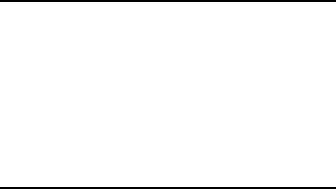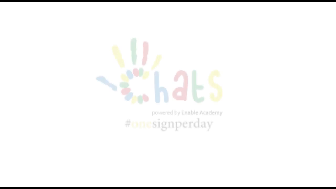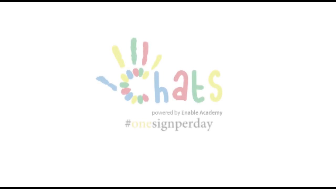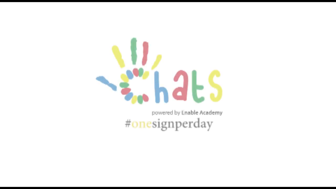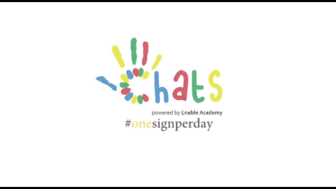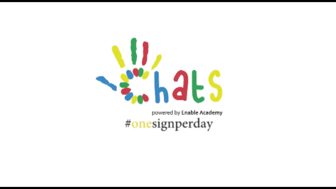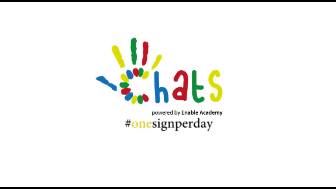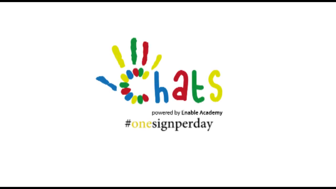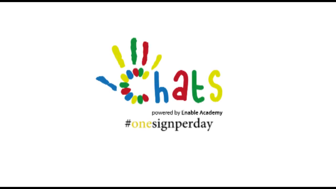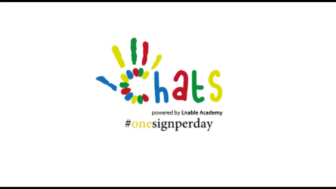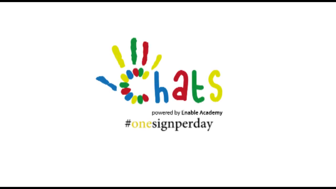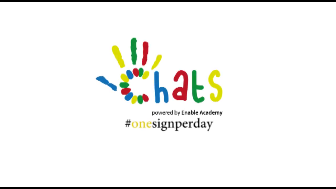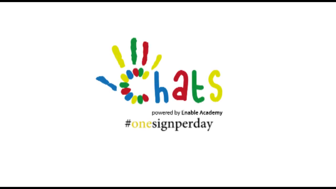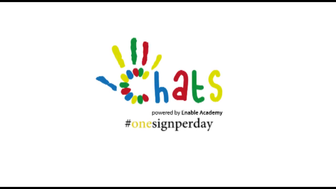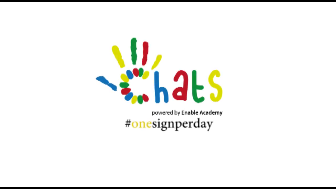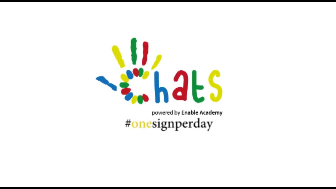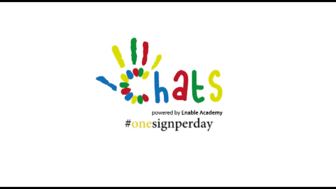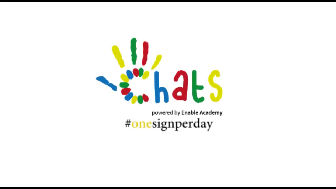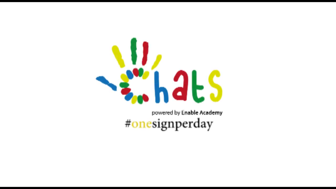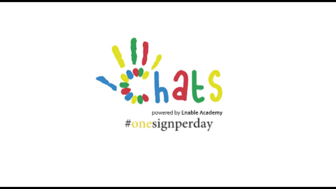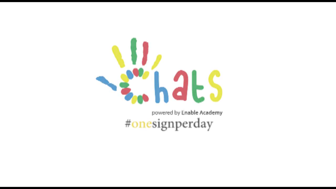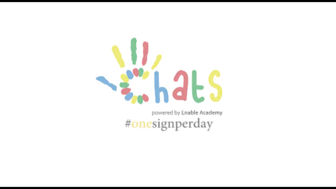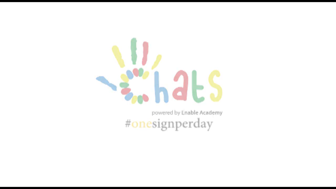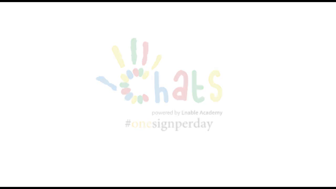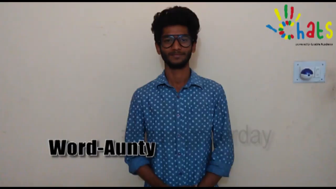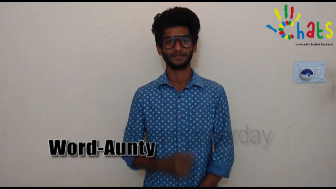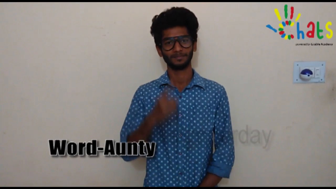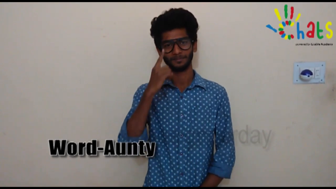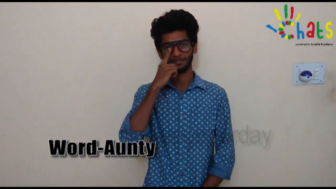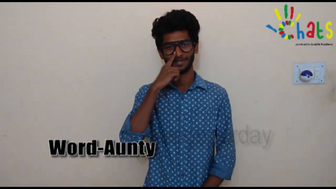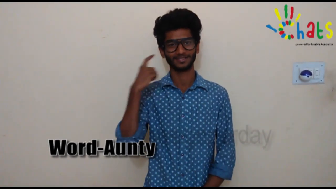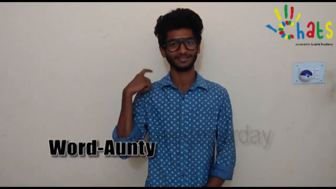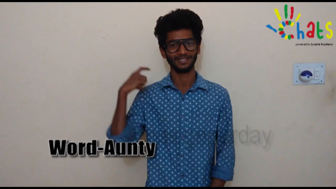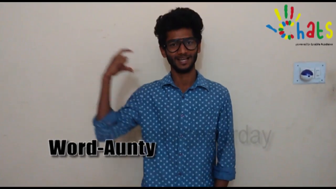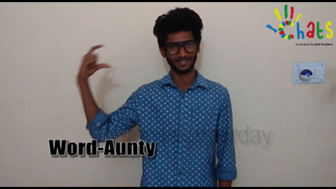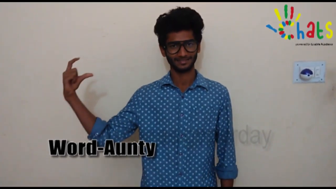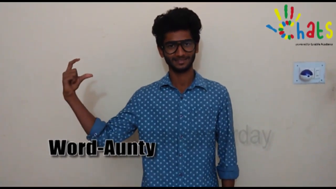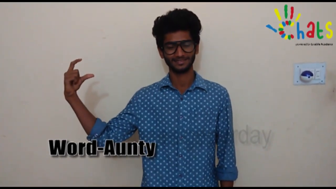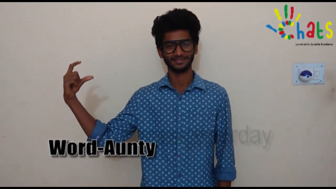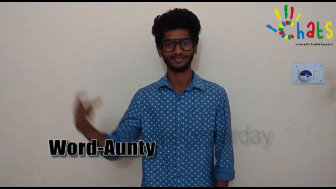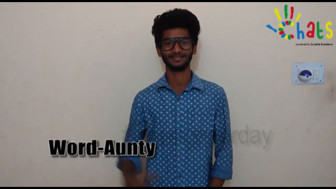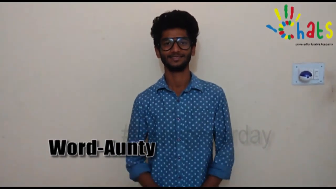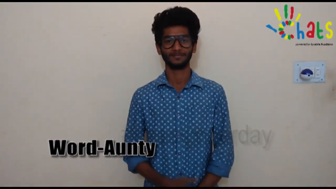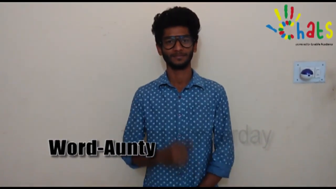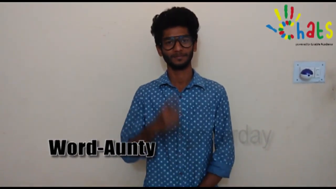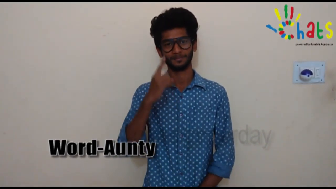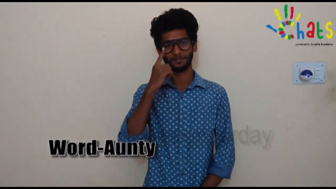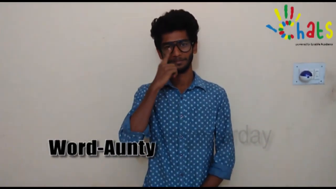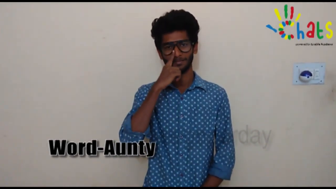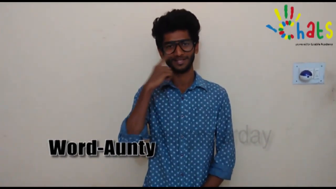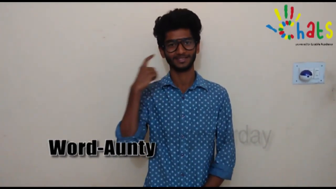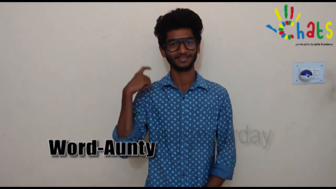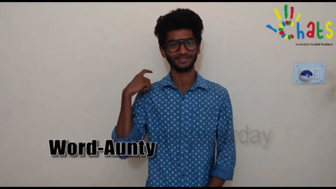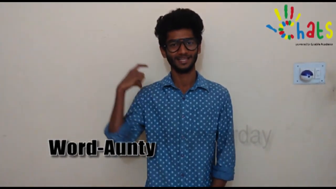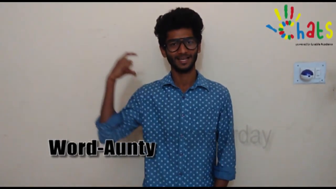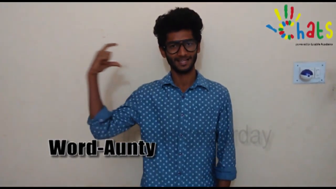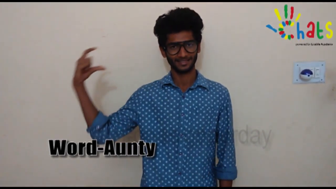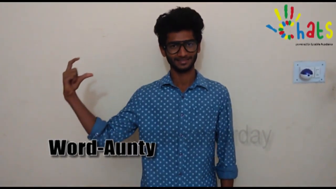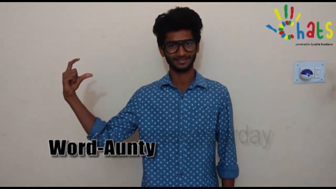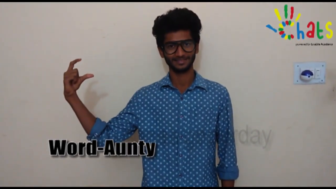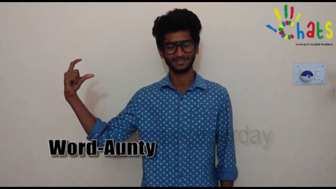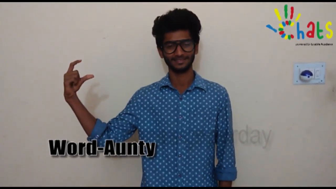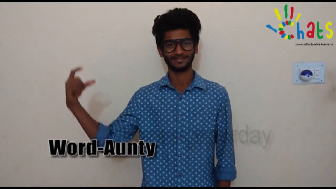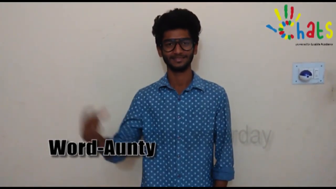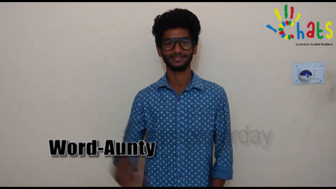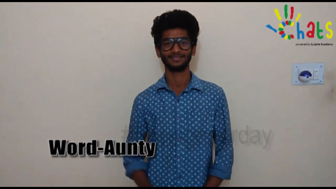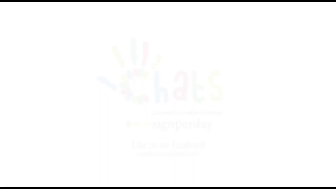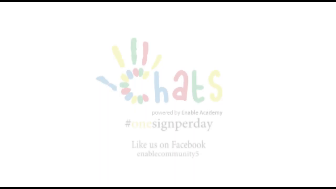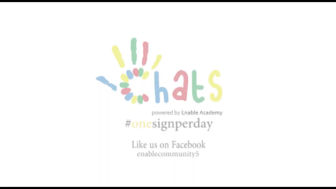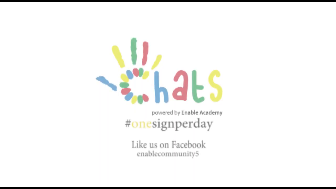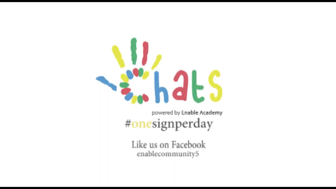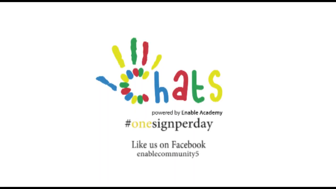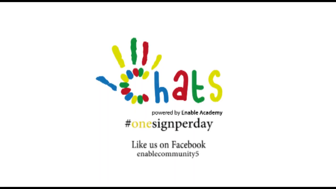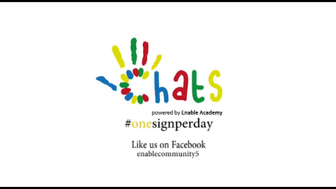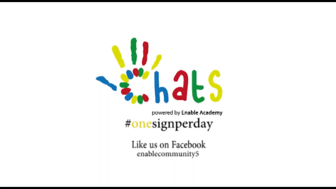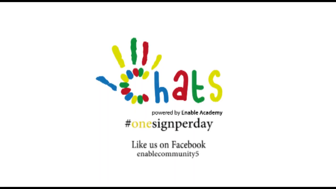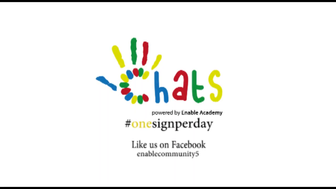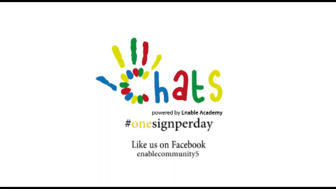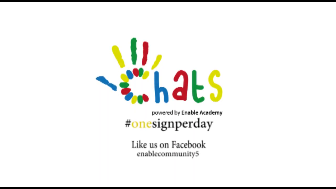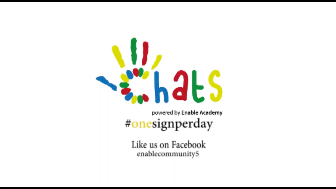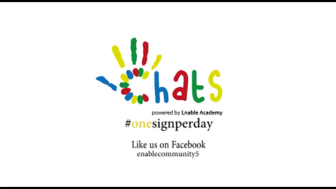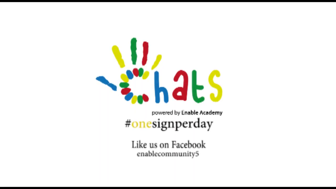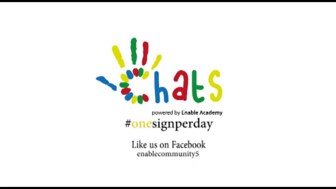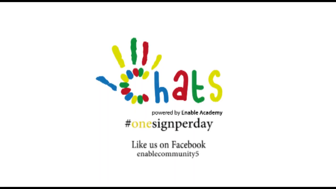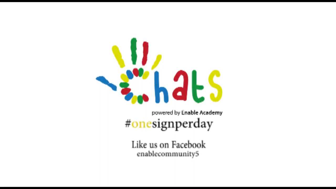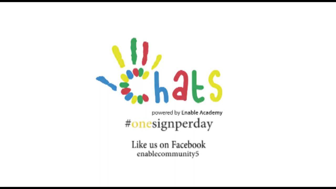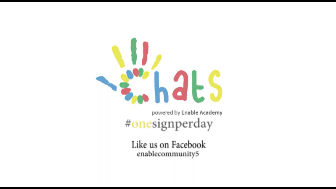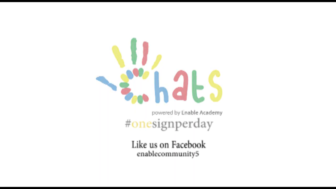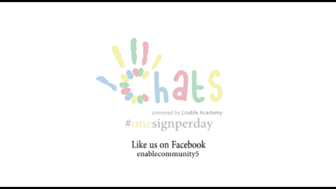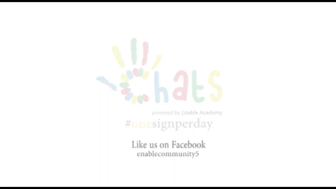Aunty